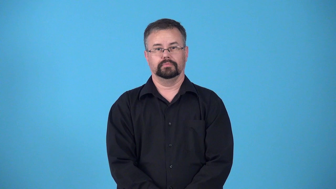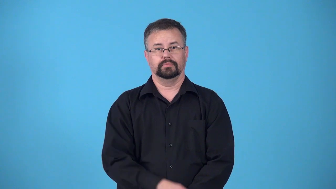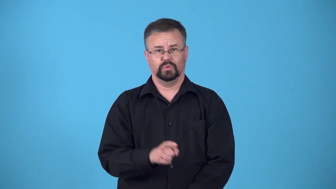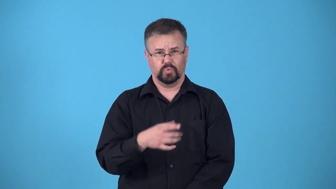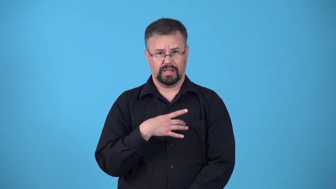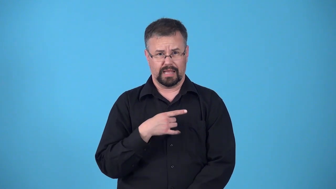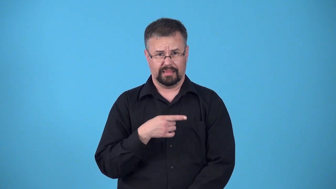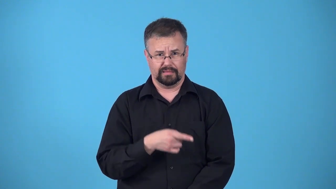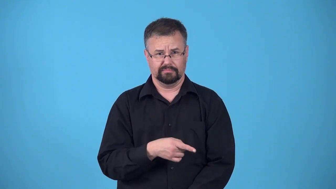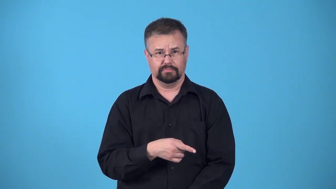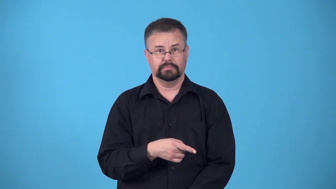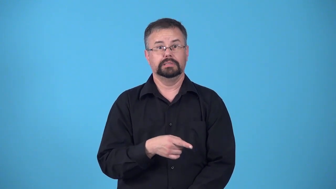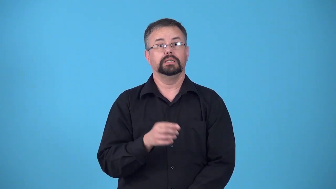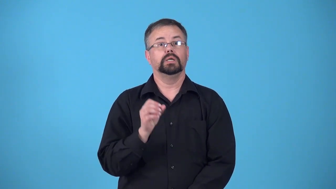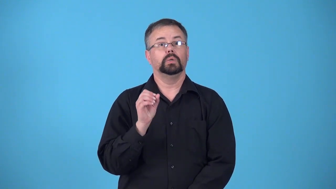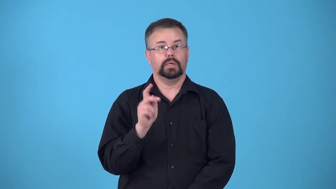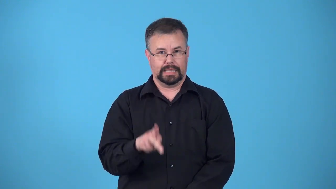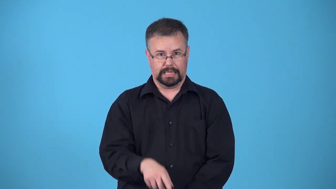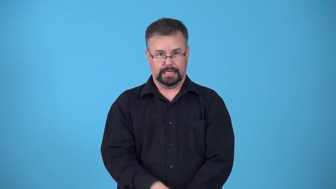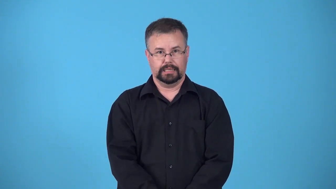whatever floats your boat, whatever tickles your fancy, whatever turns you on